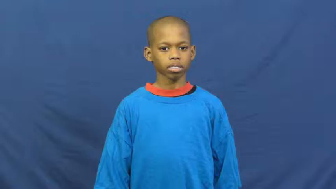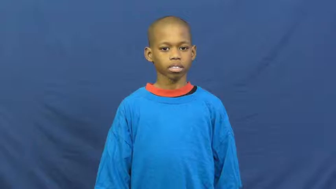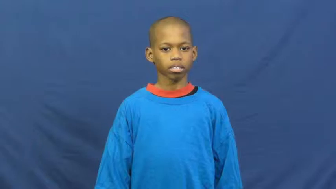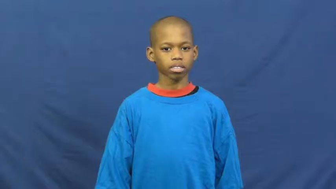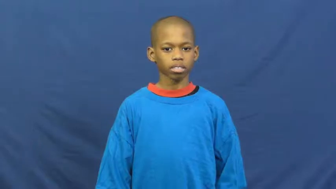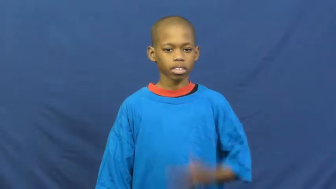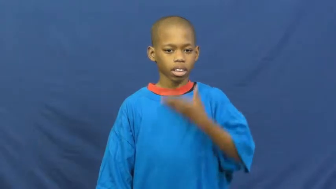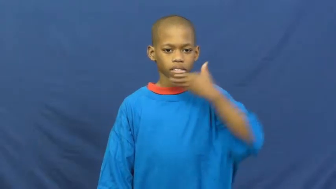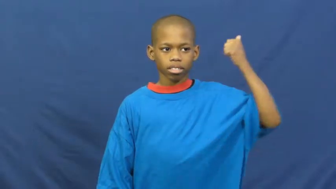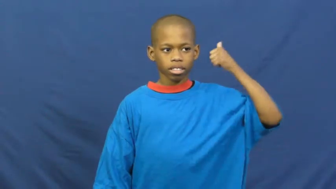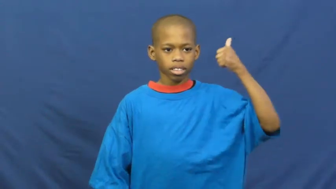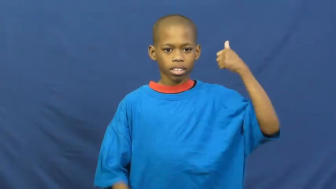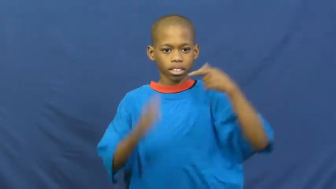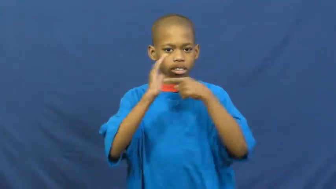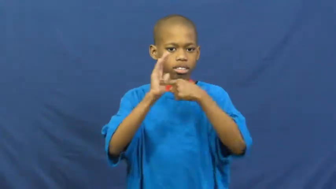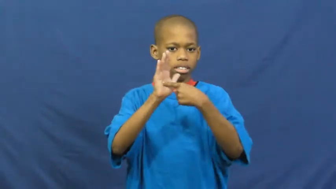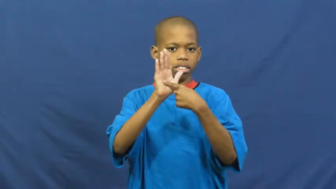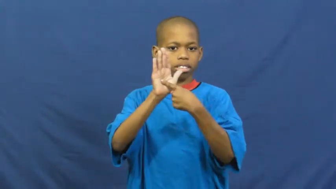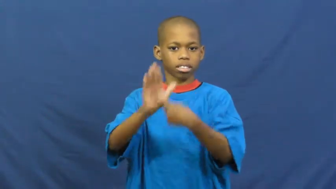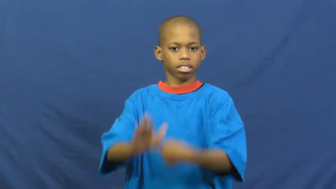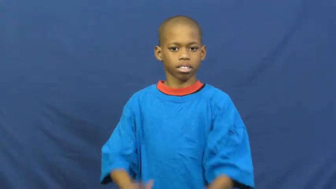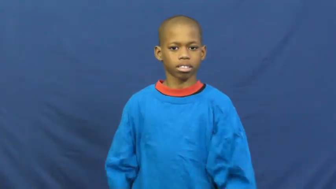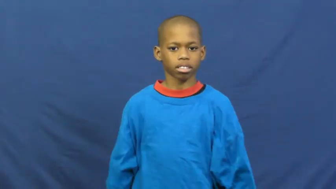definitive